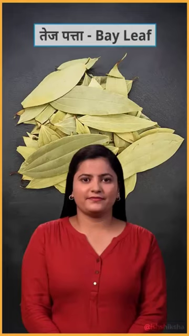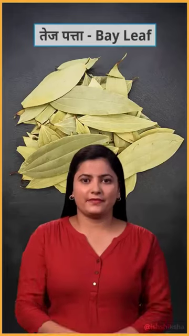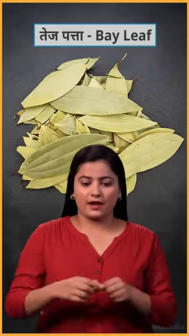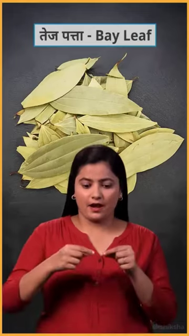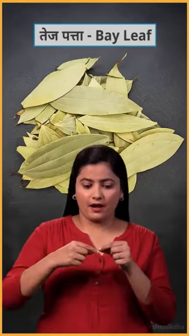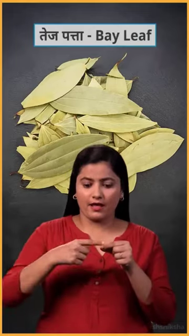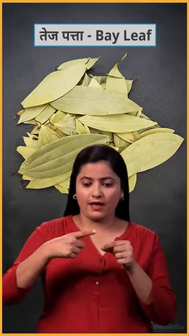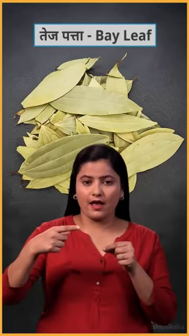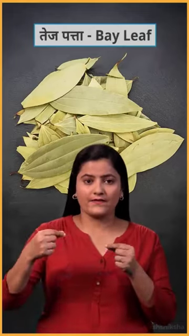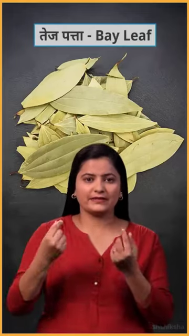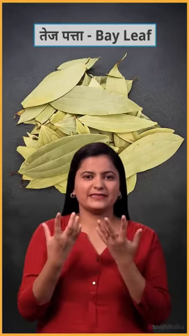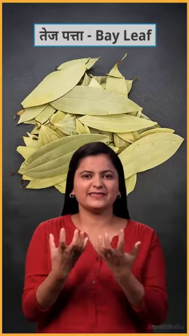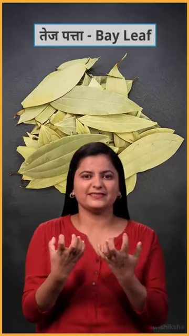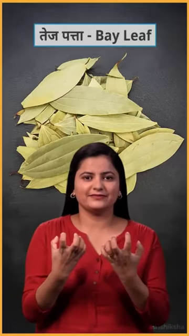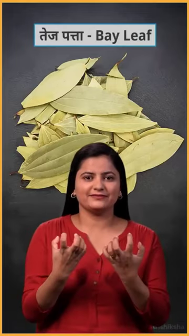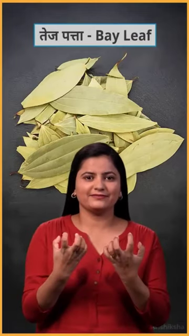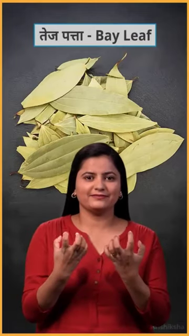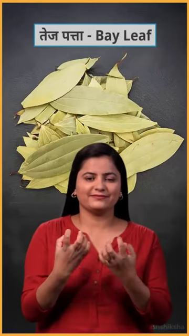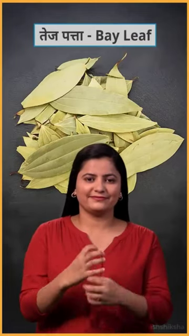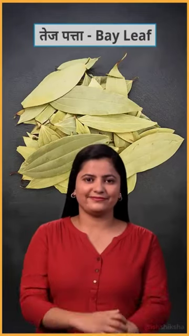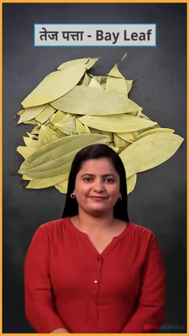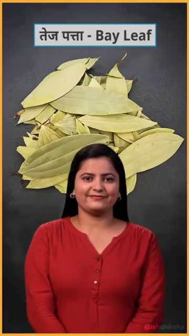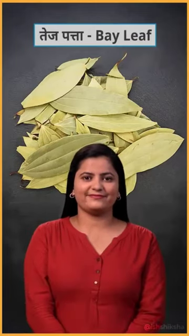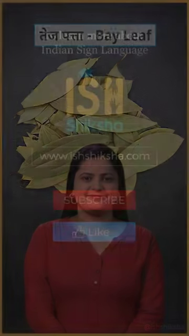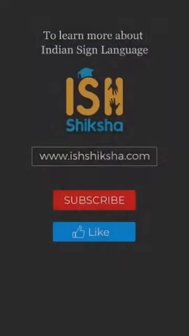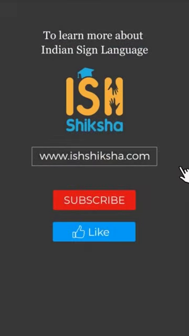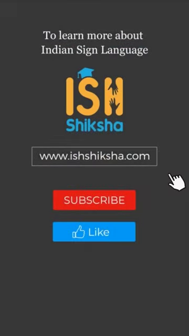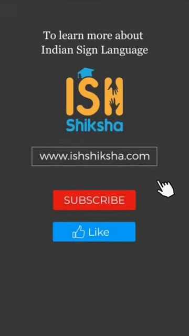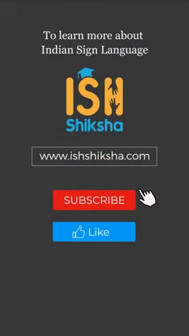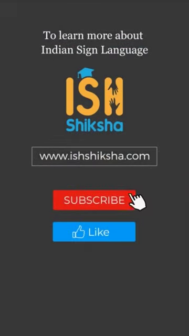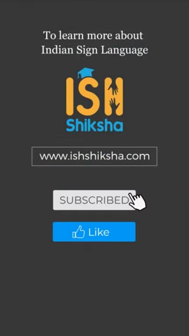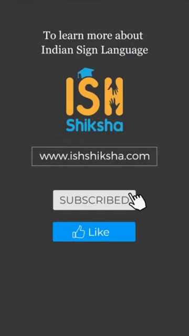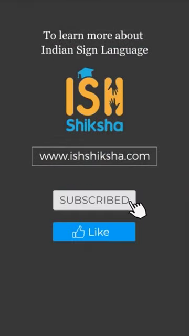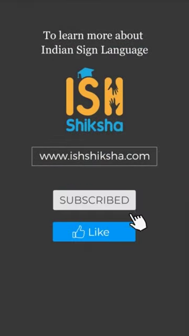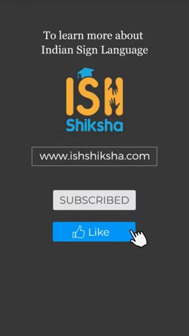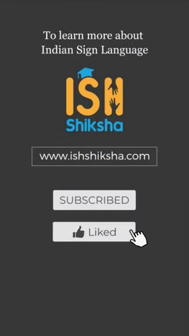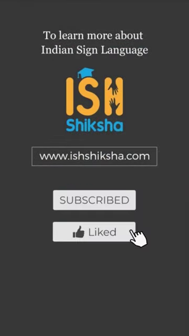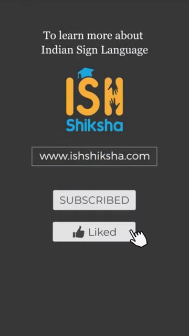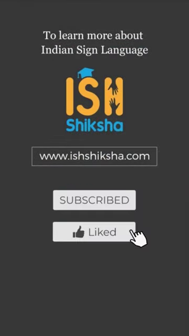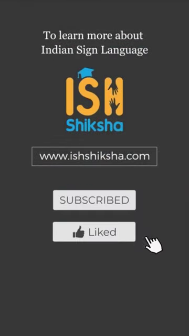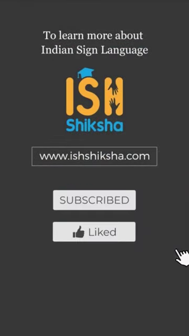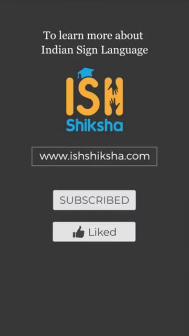BAY LEAF